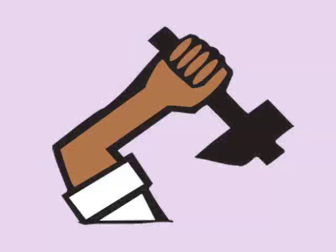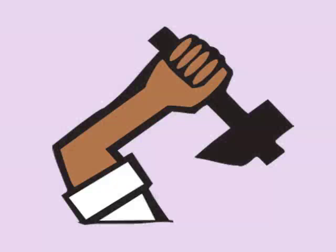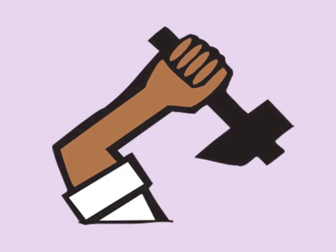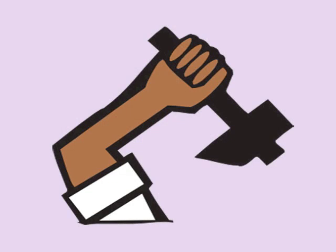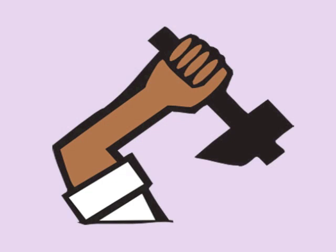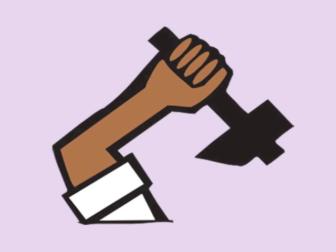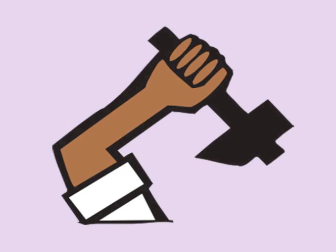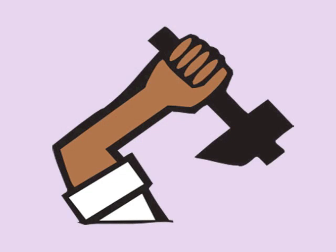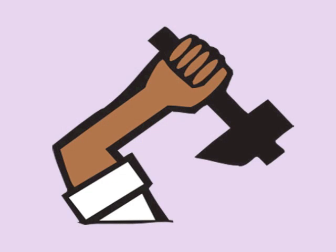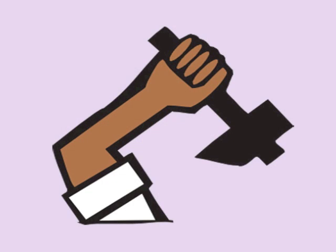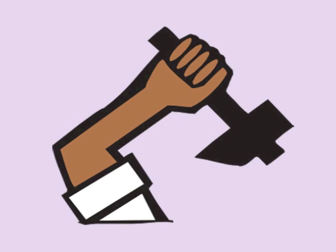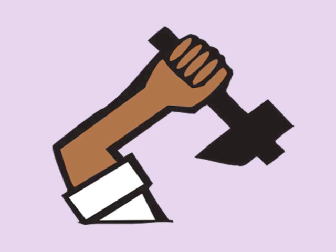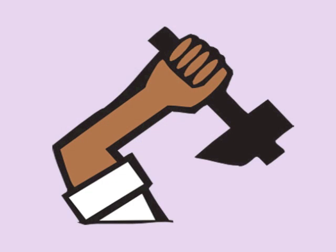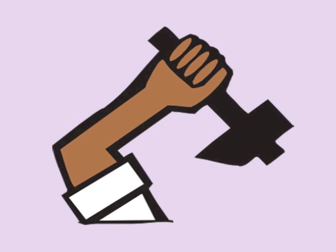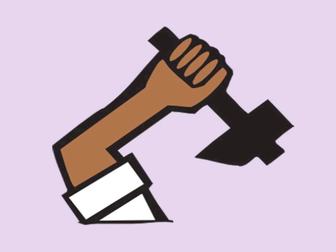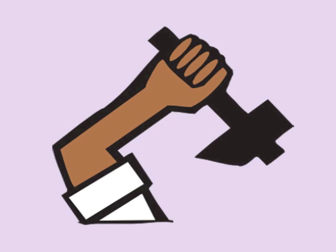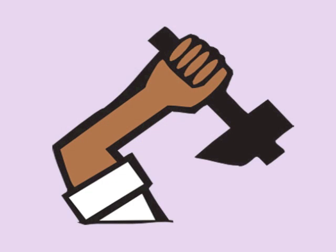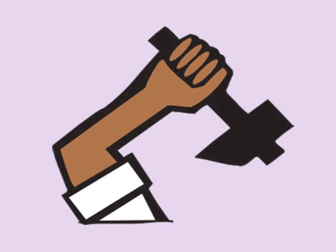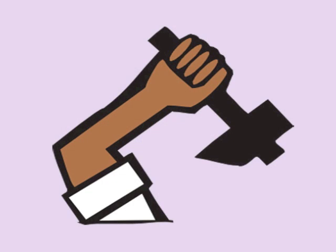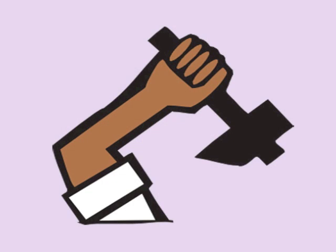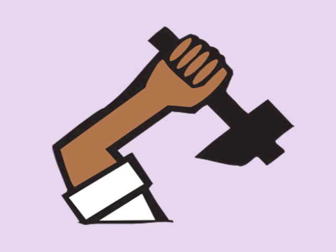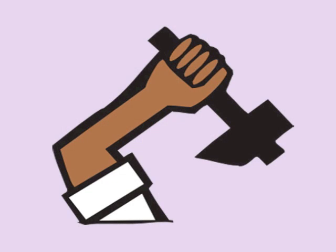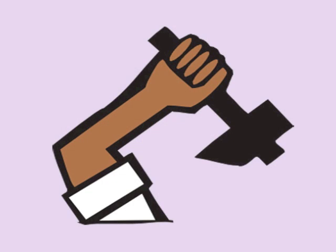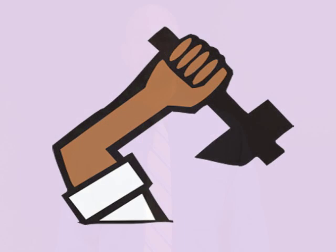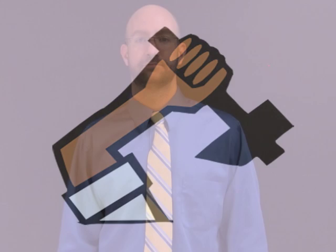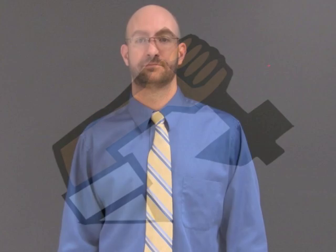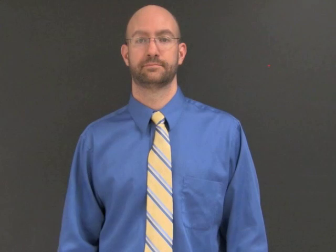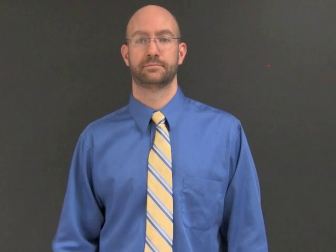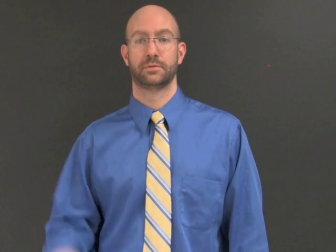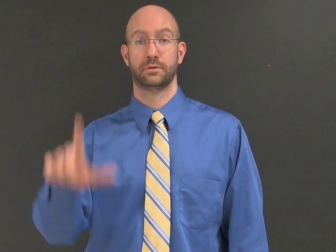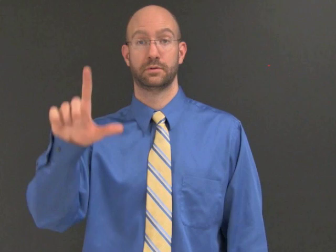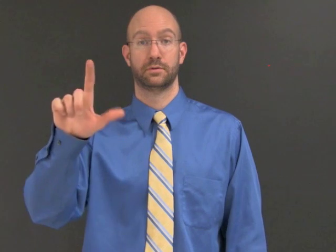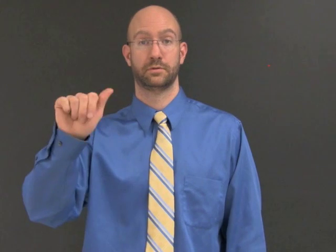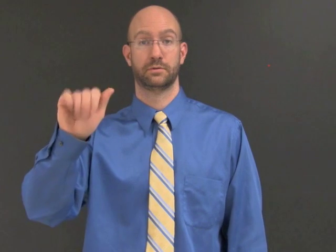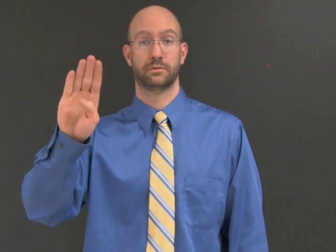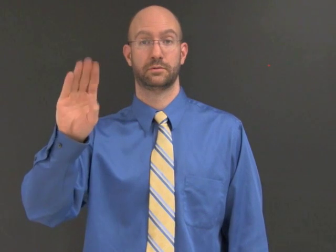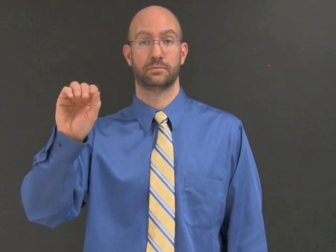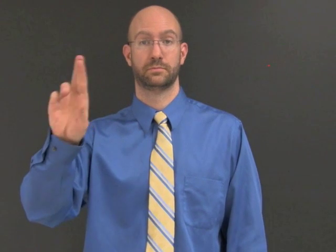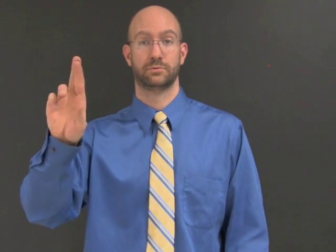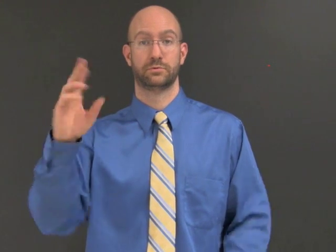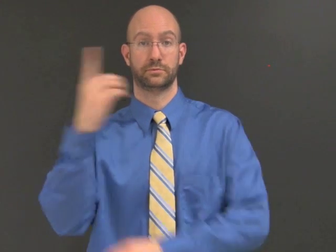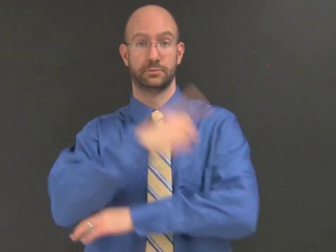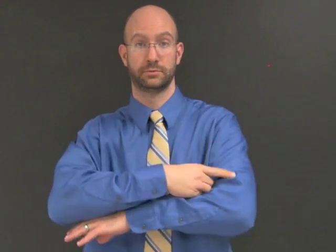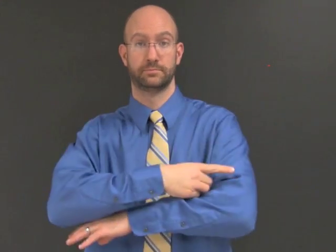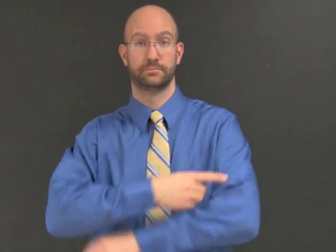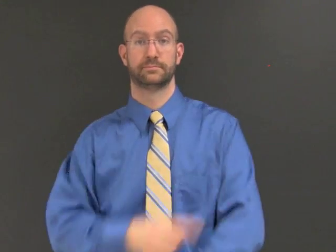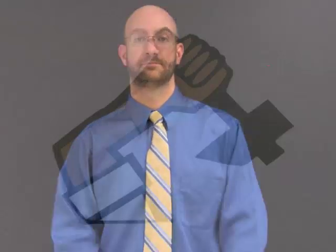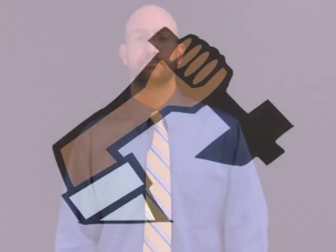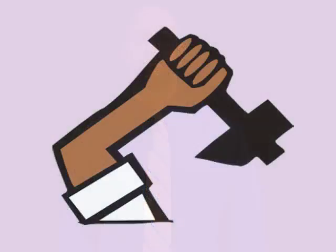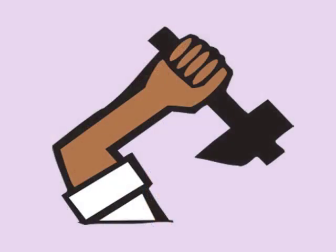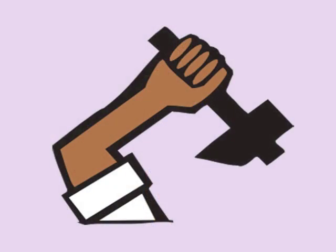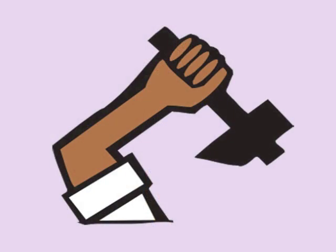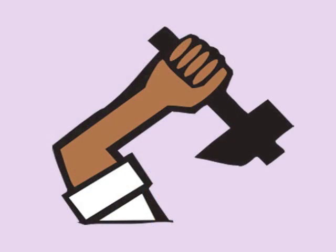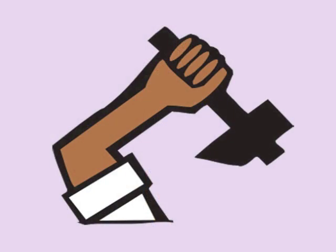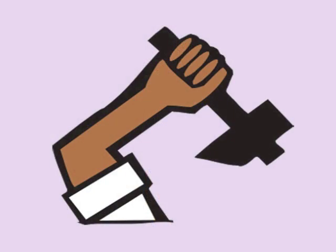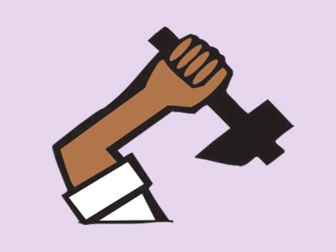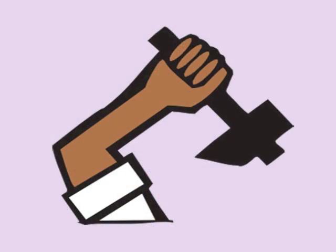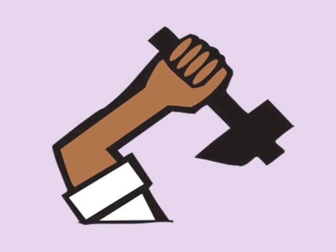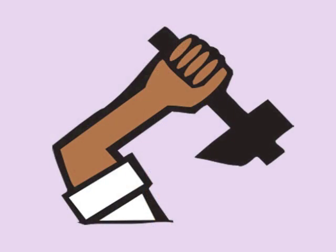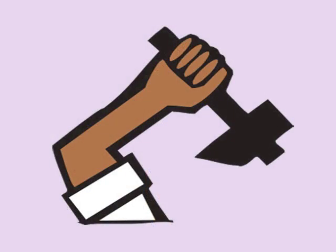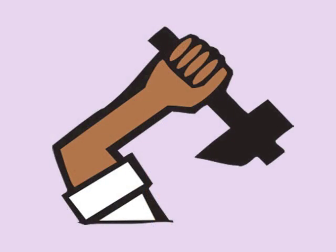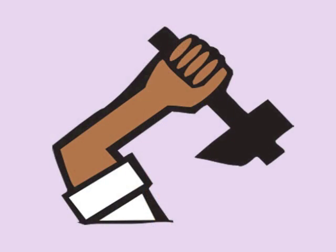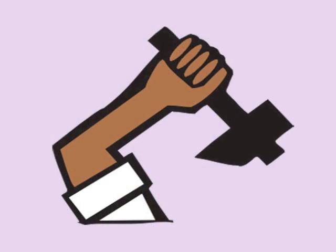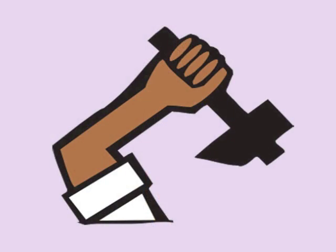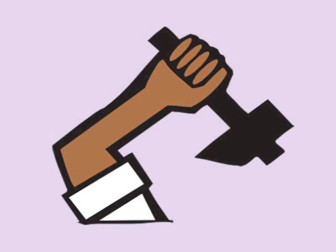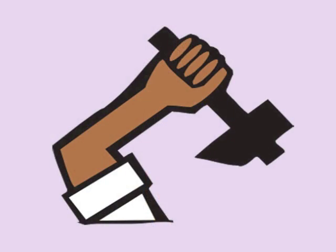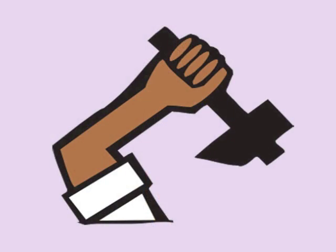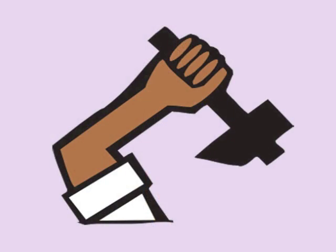LABOR DAY